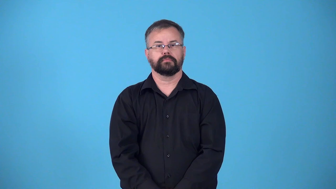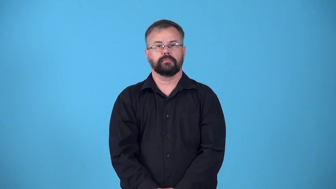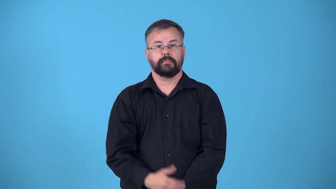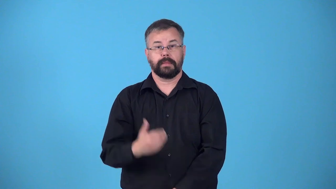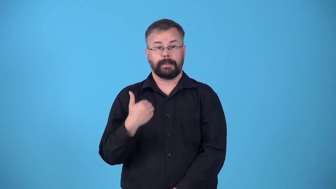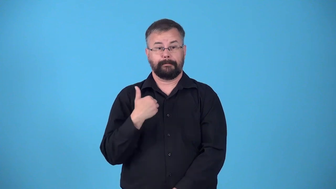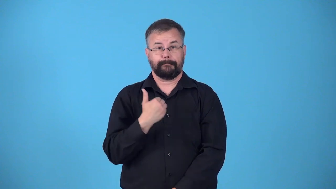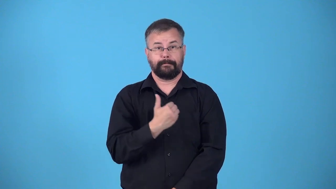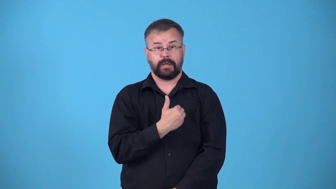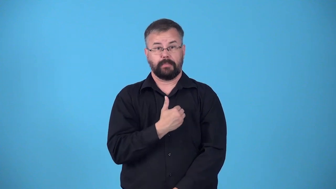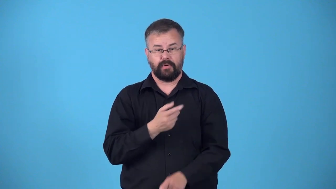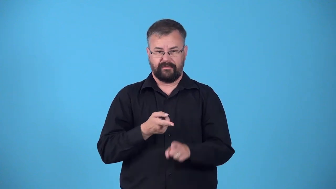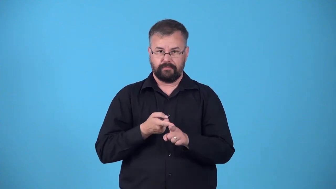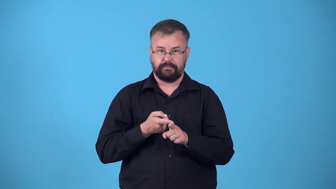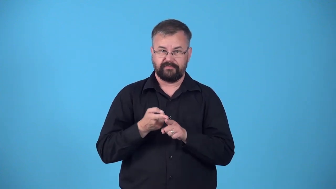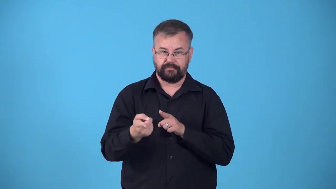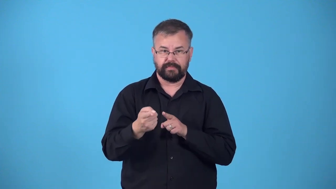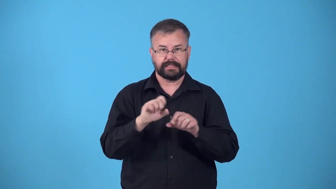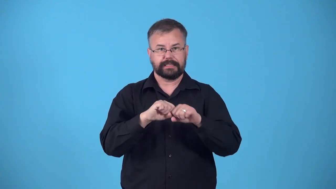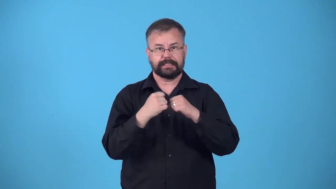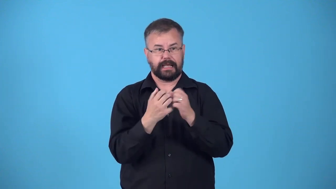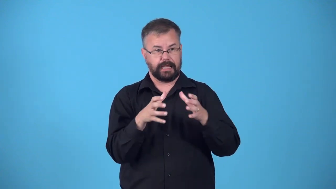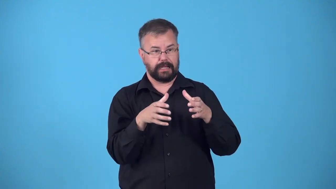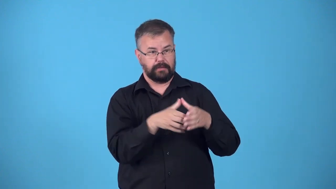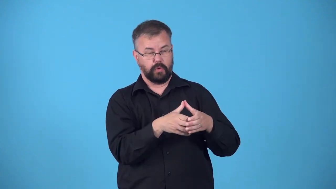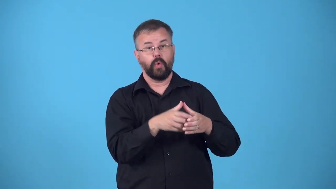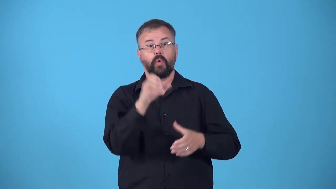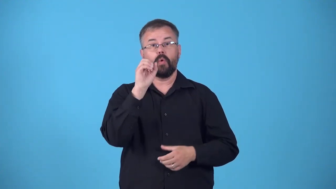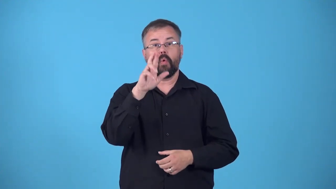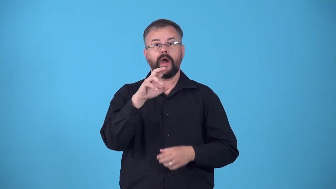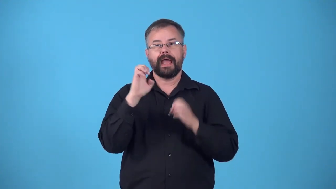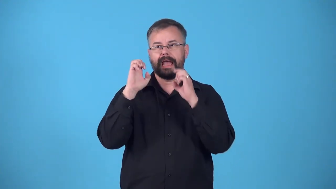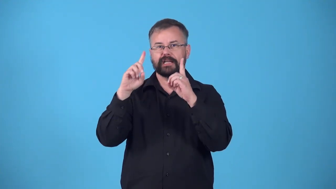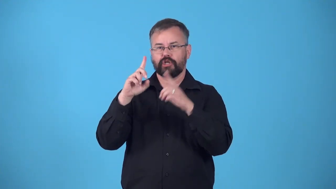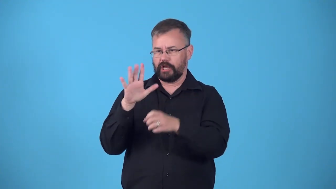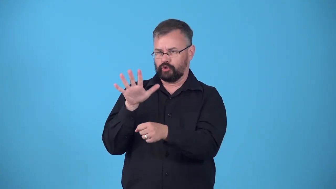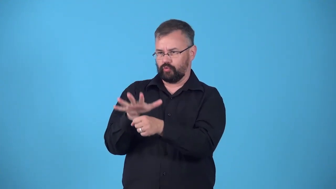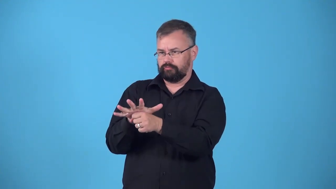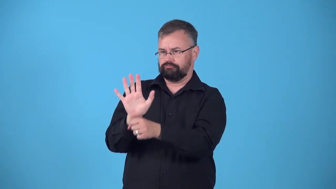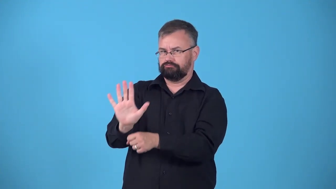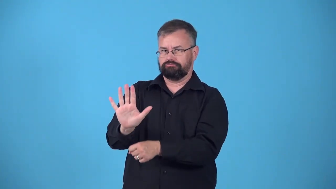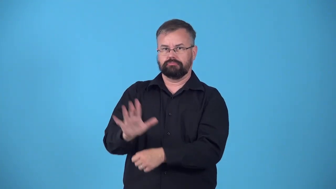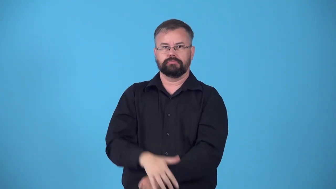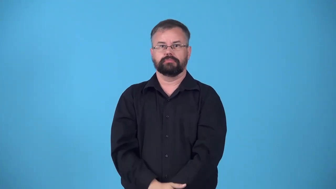fellow